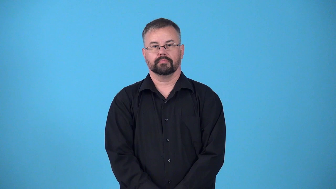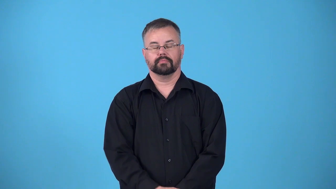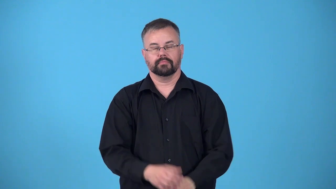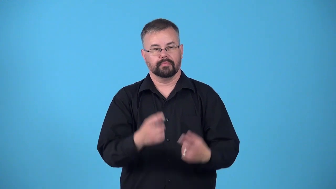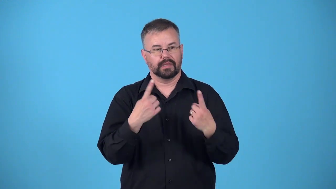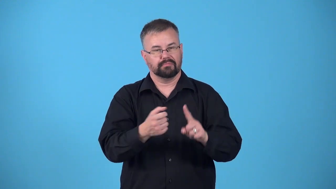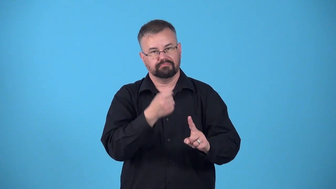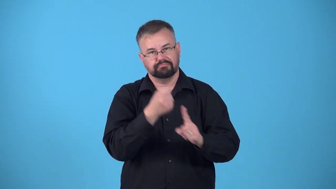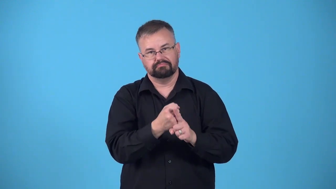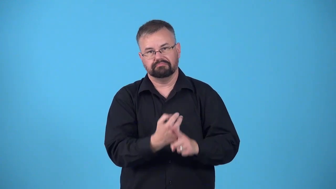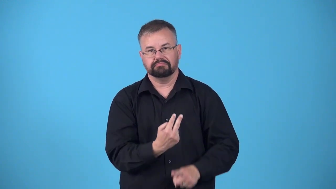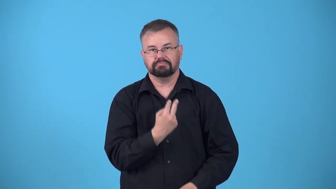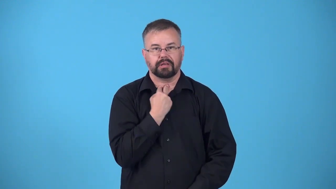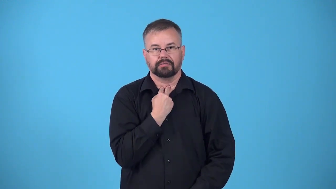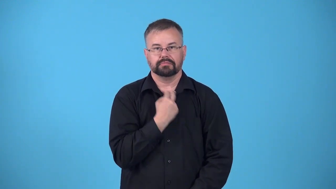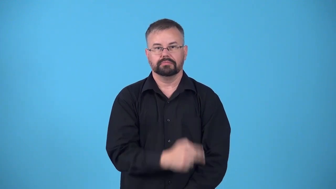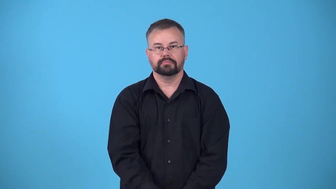tied up